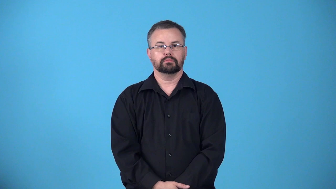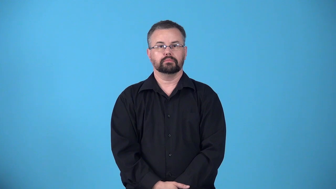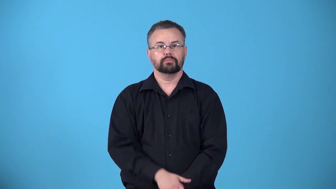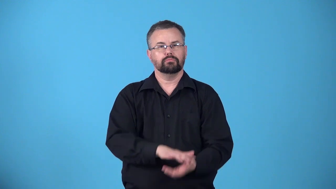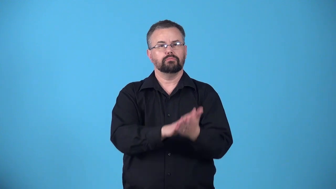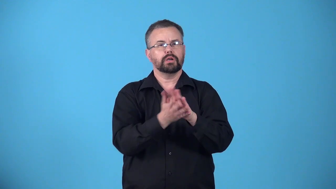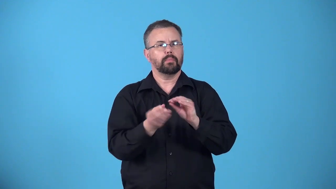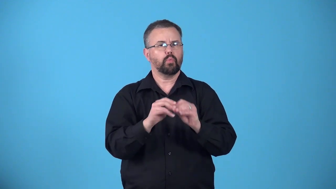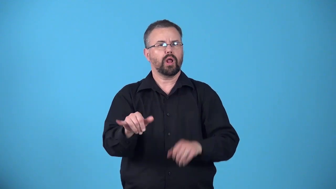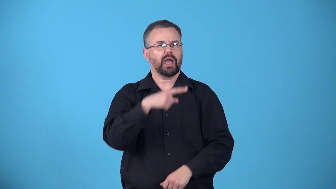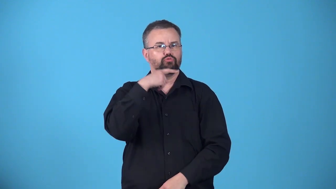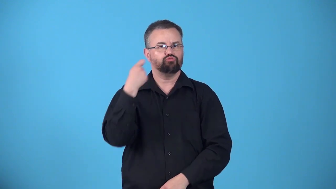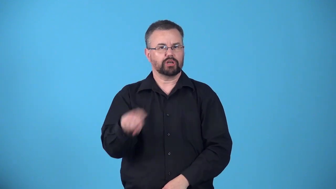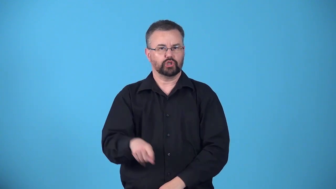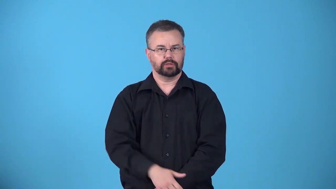russianize